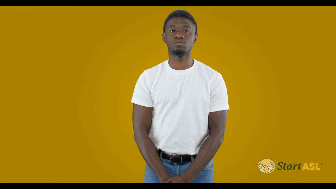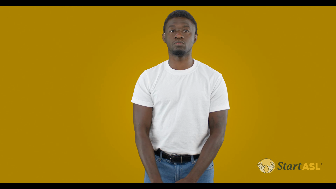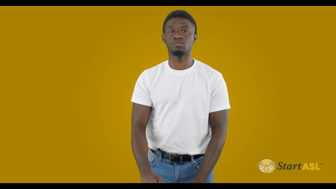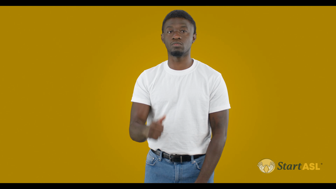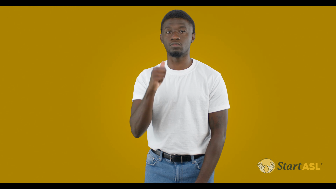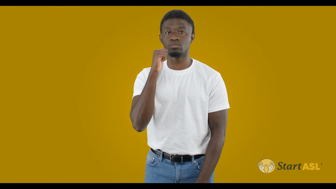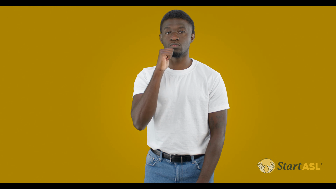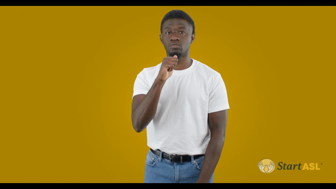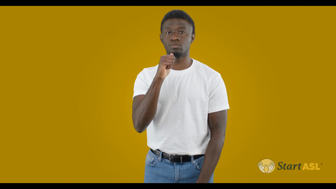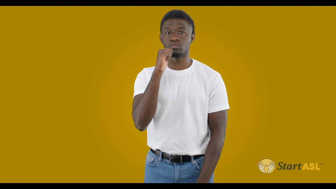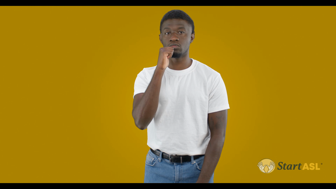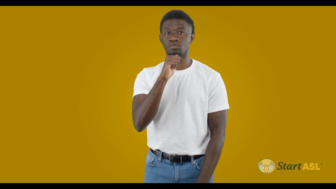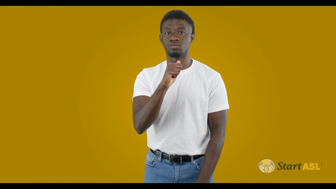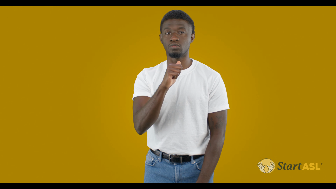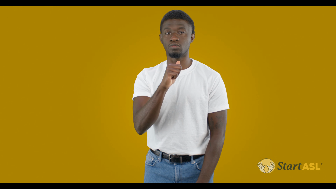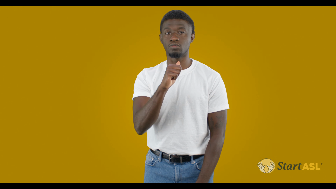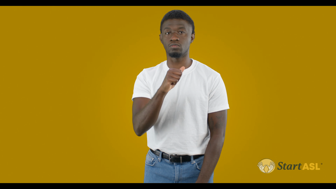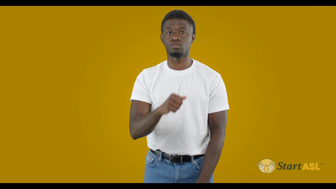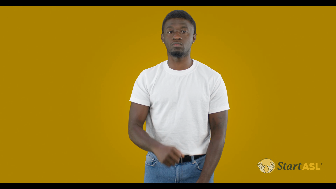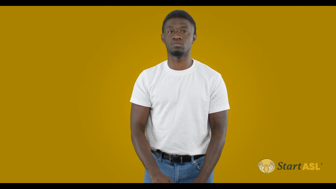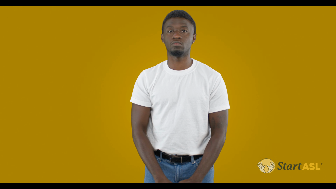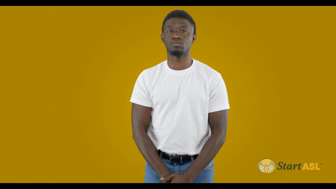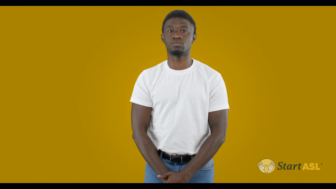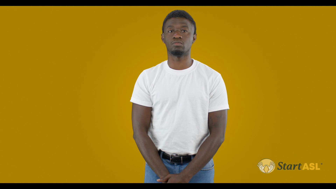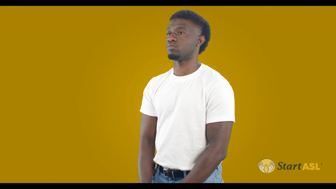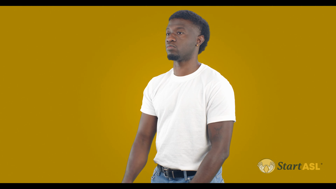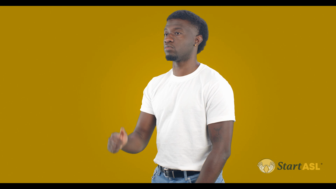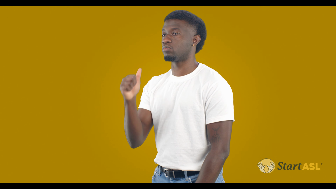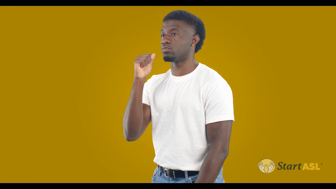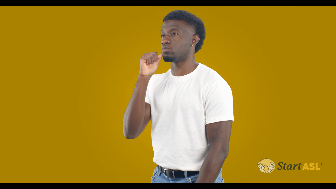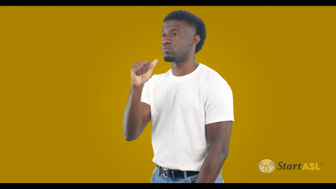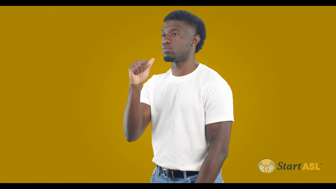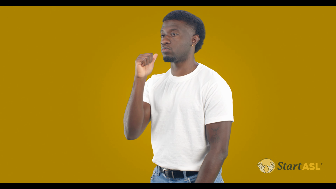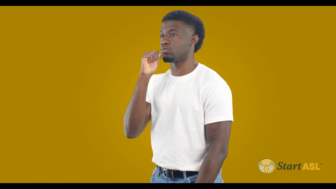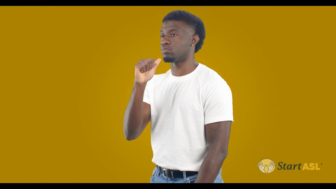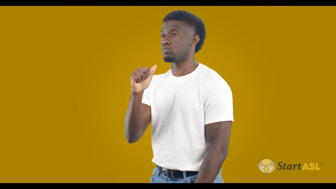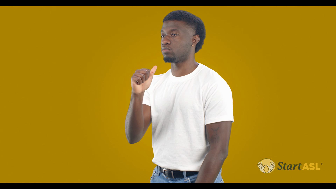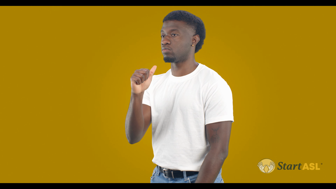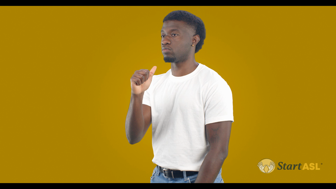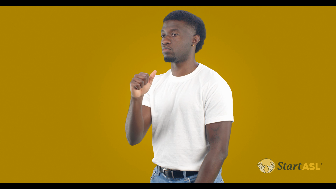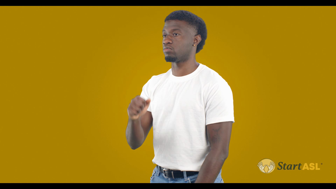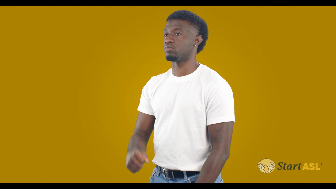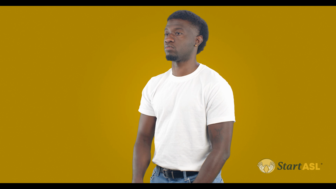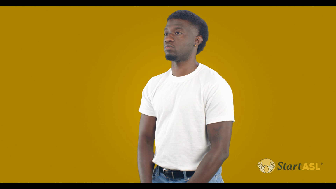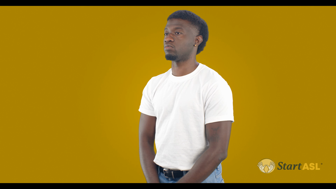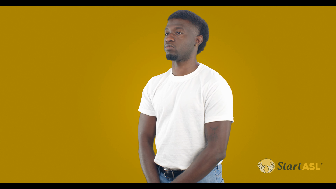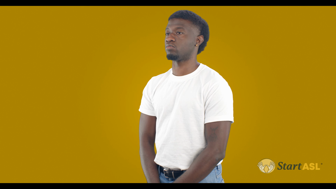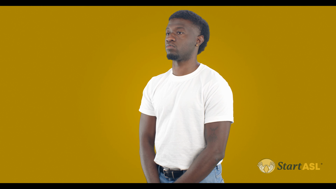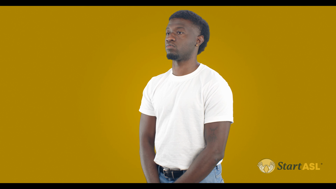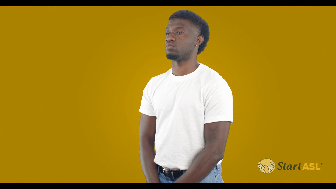girl